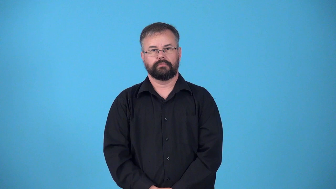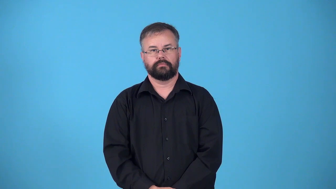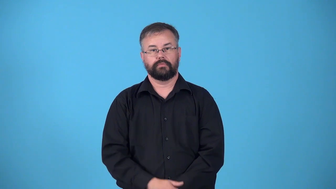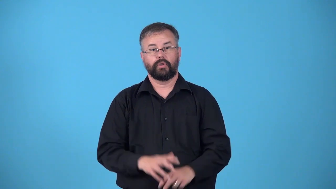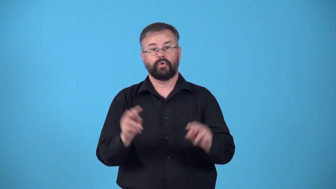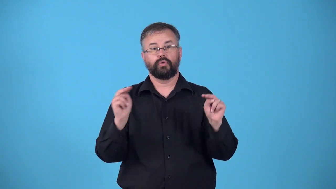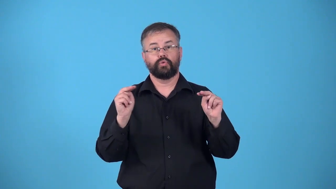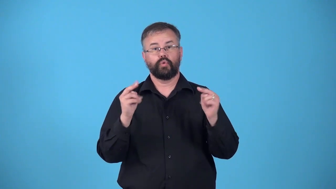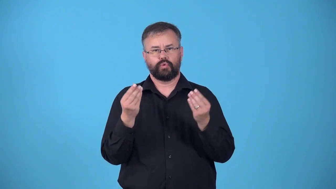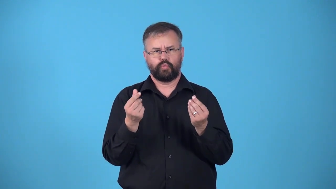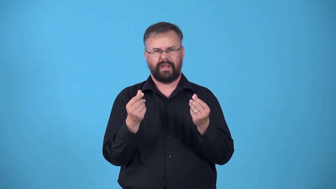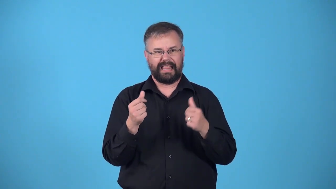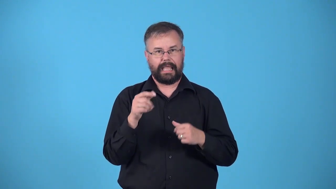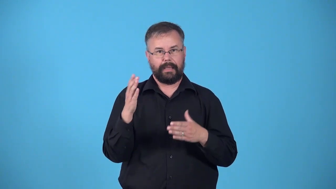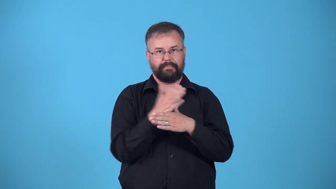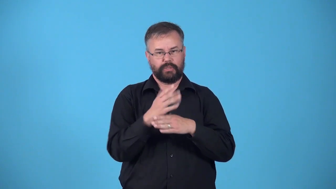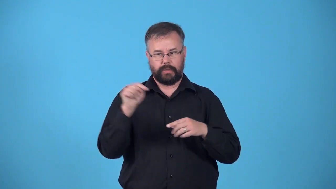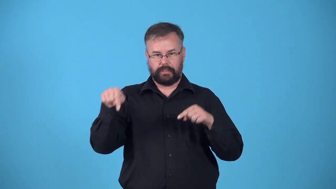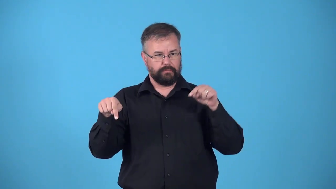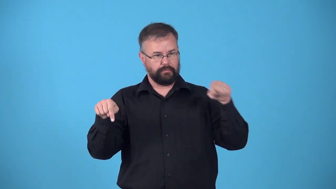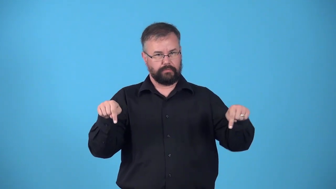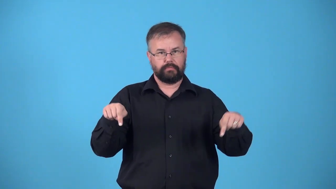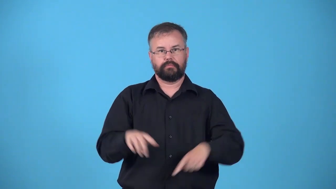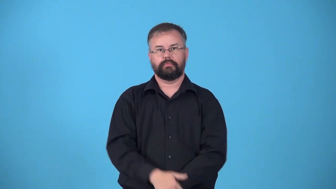no man's land